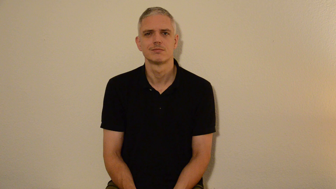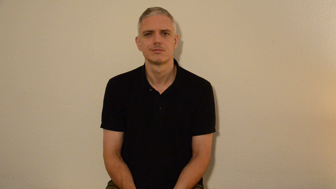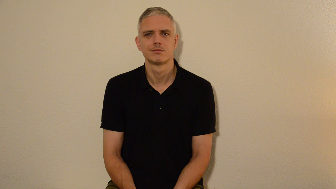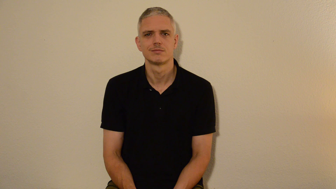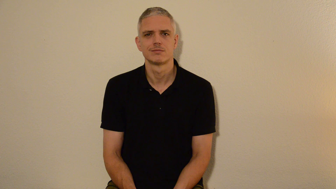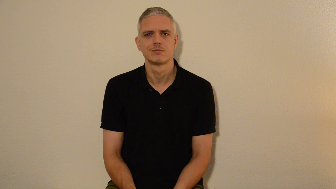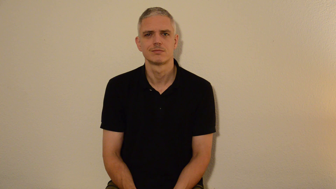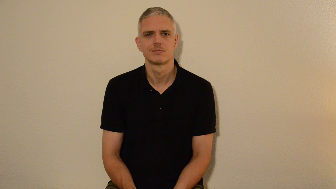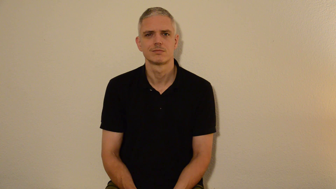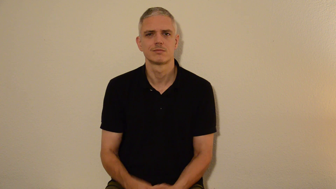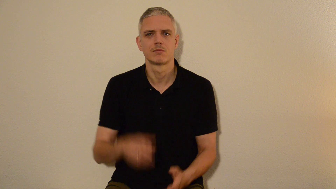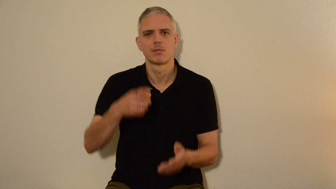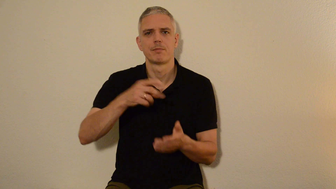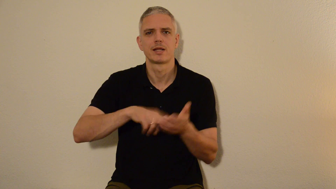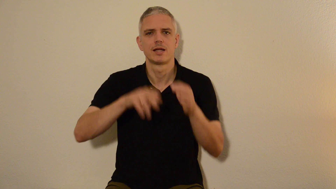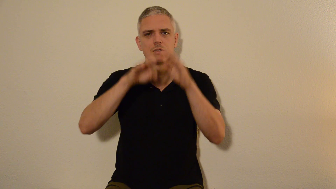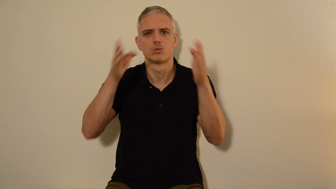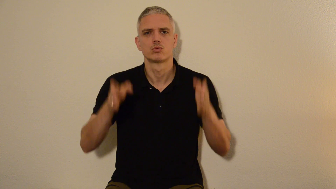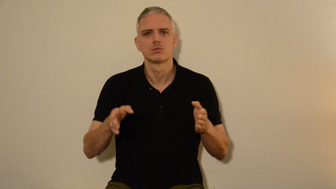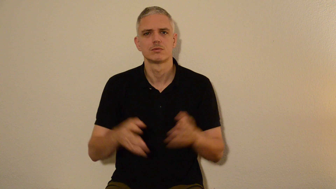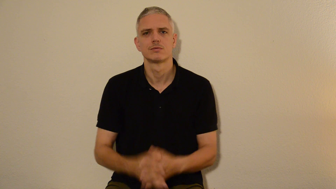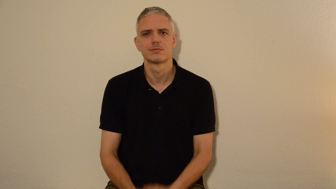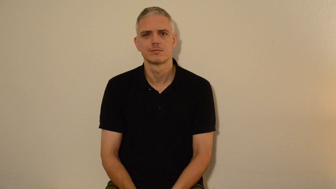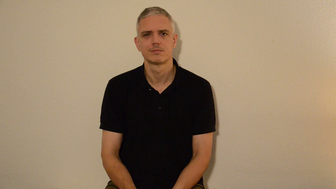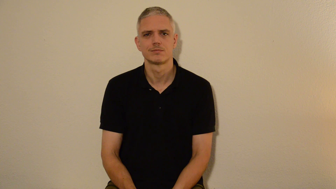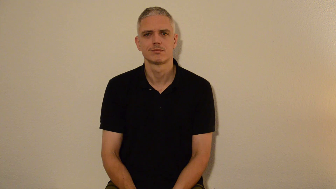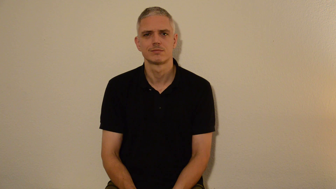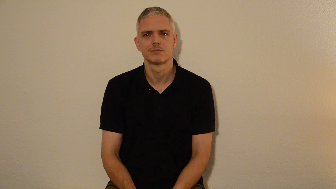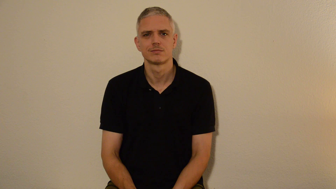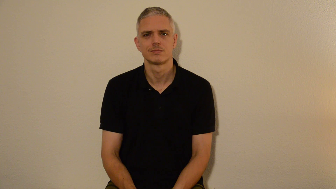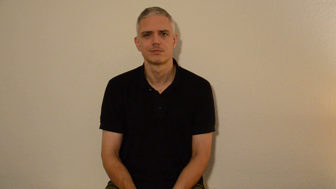parkinggarage